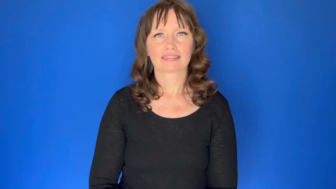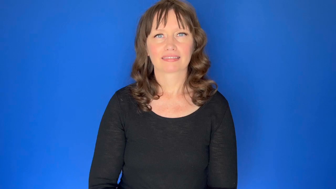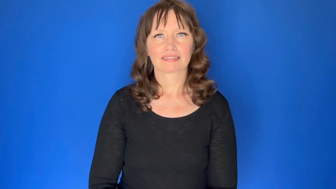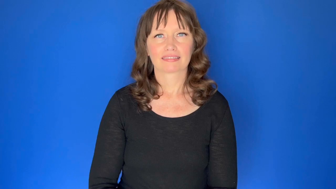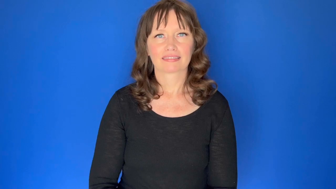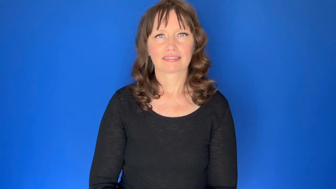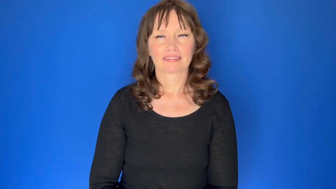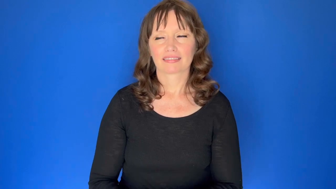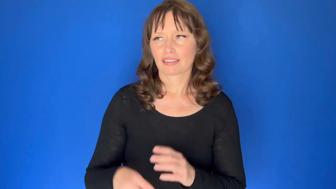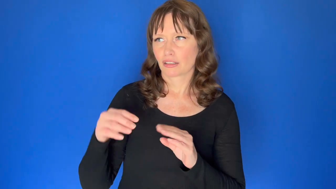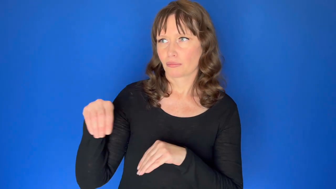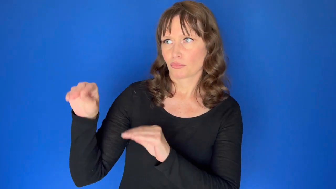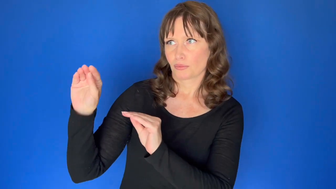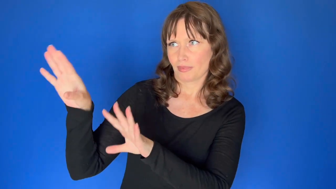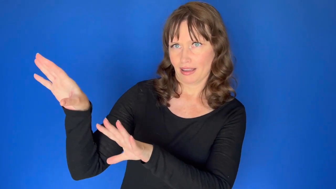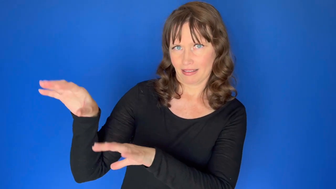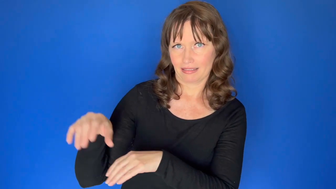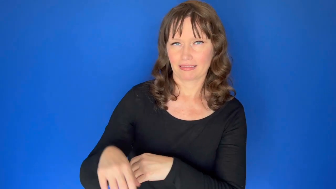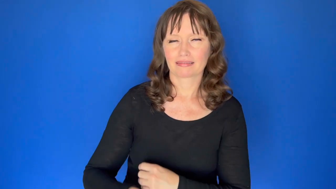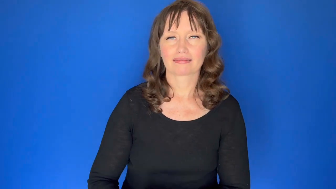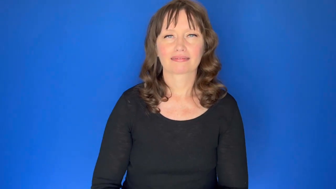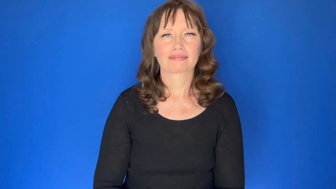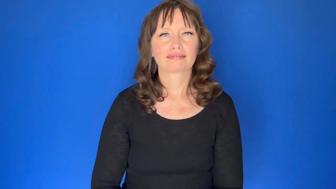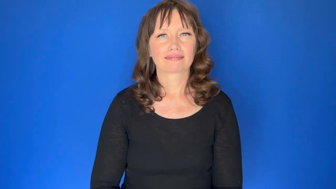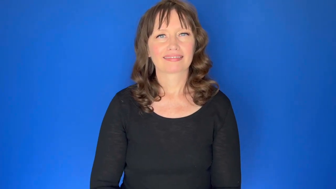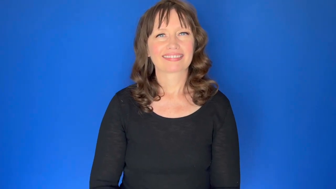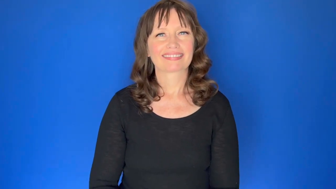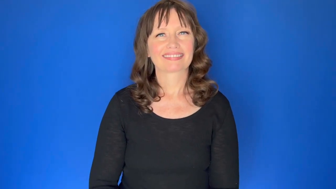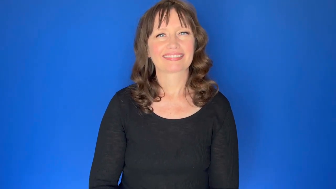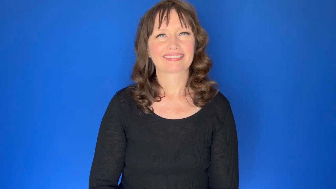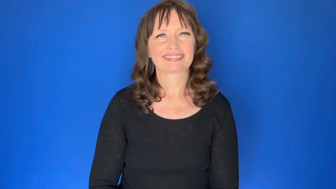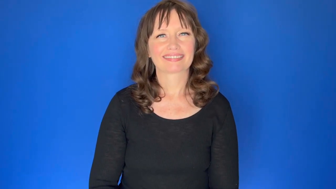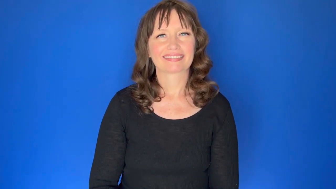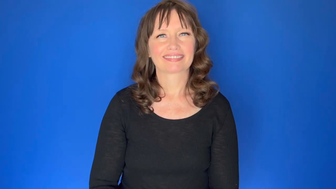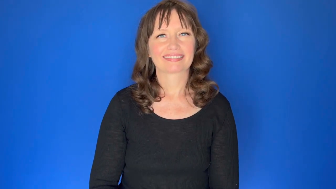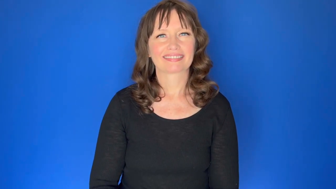put back